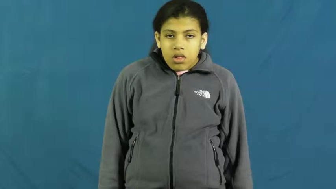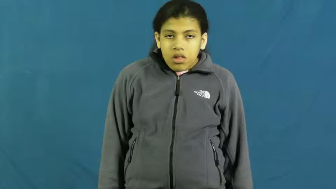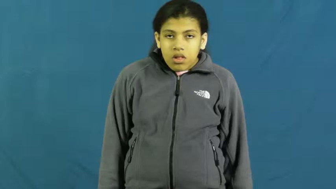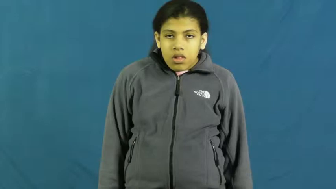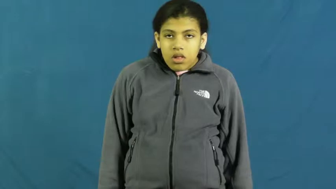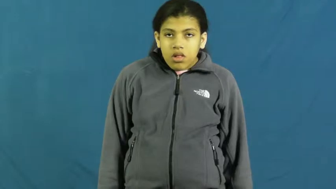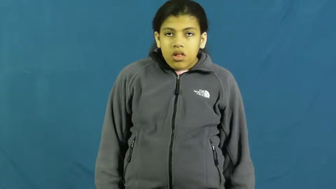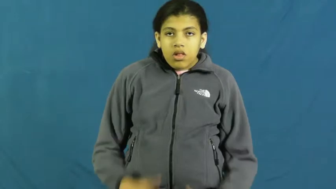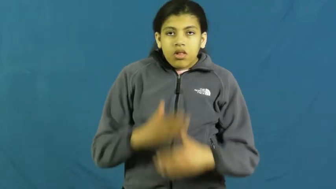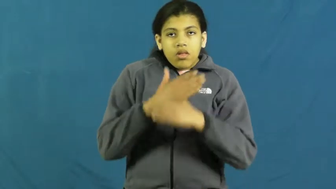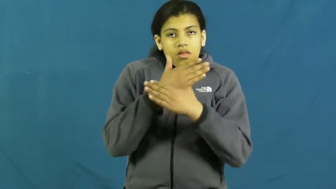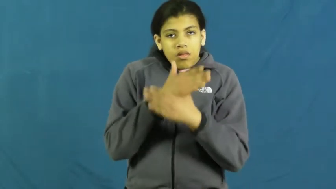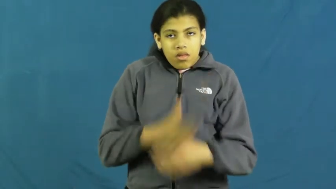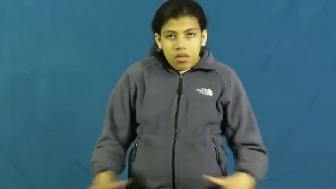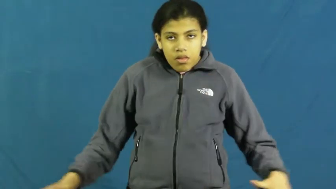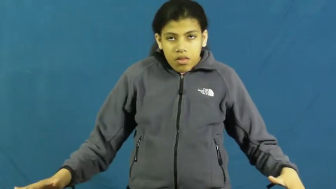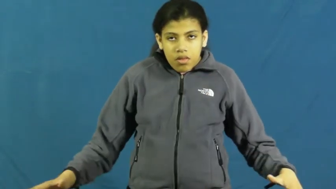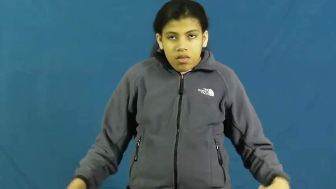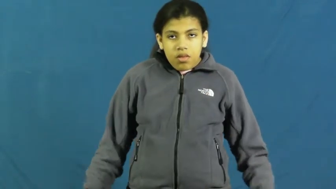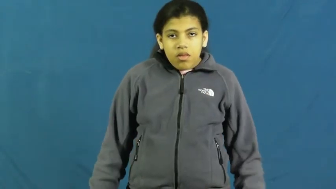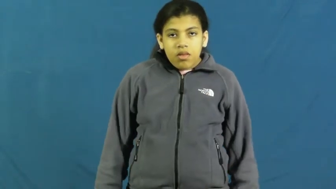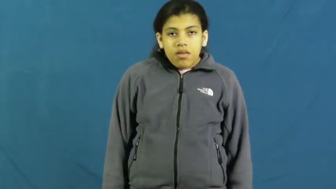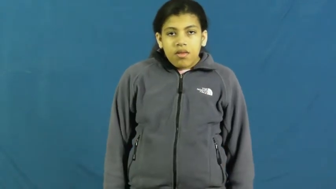divide,discerp,fracionate